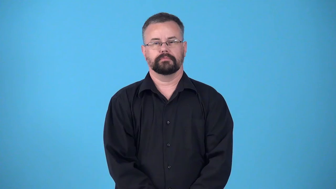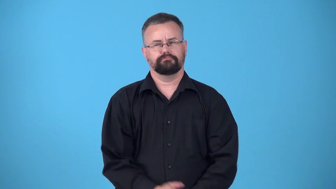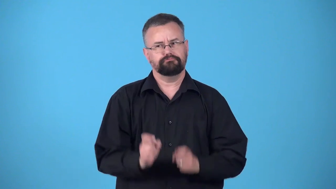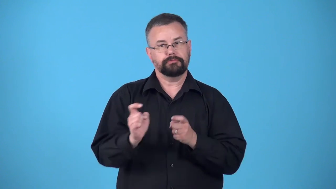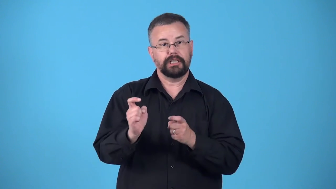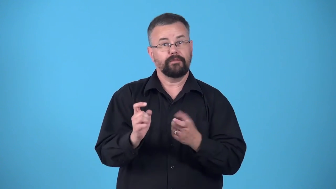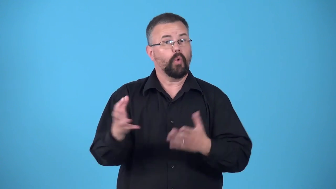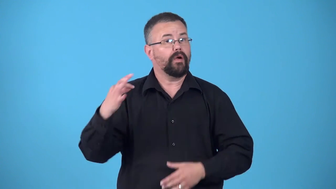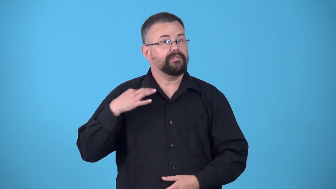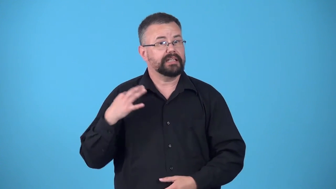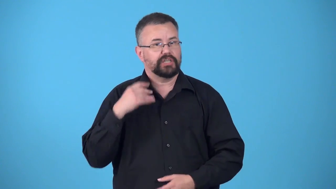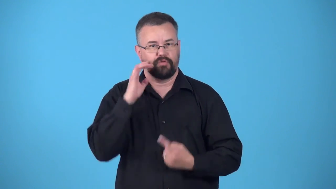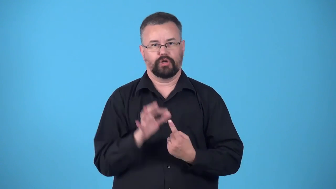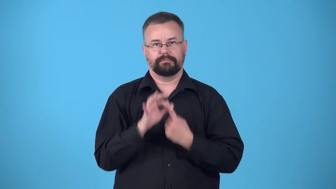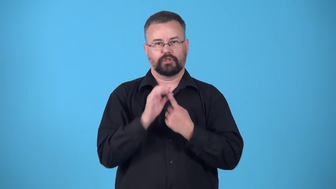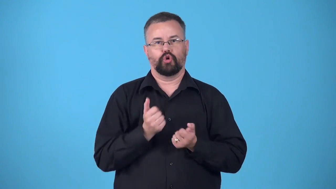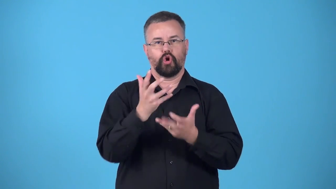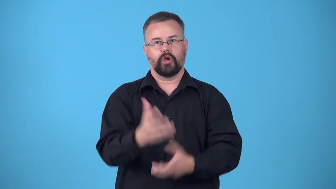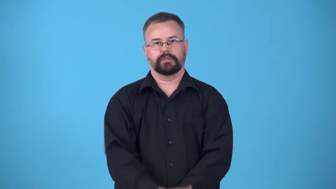dedicate